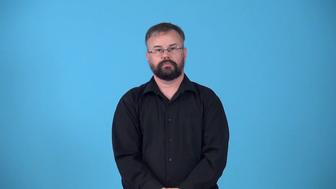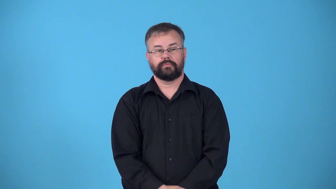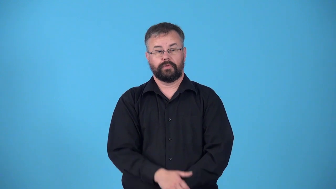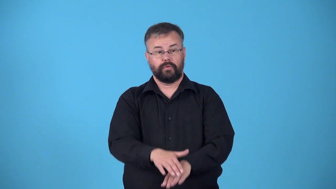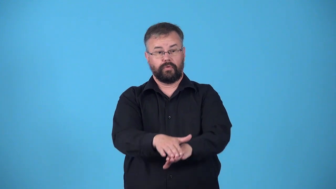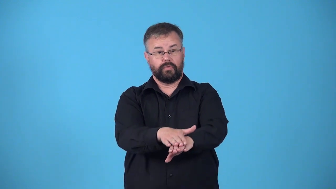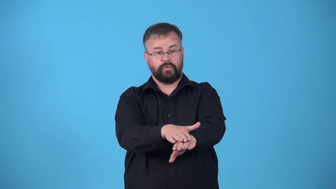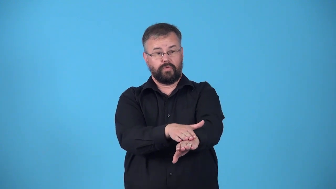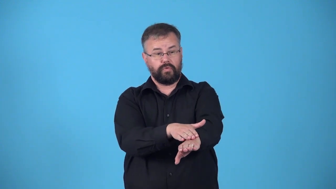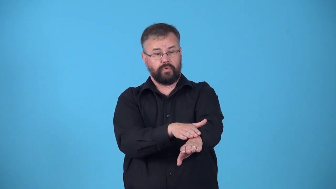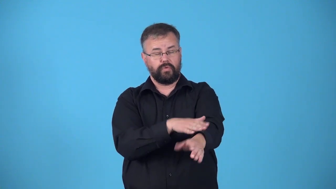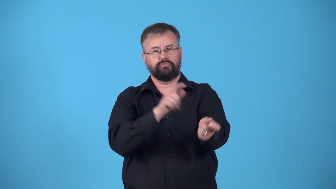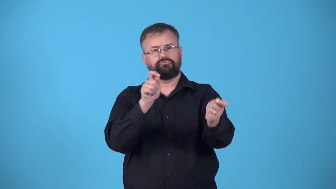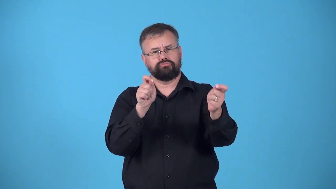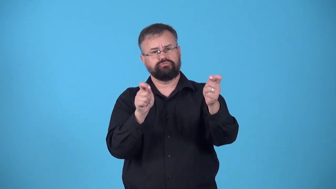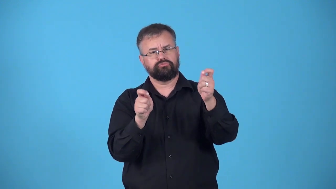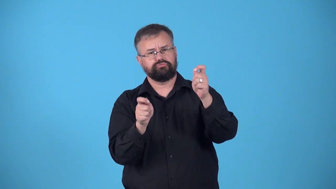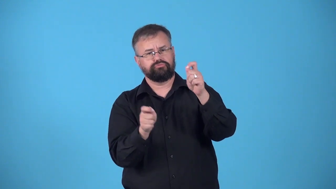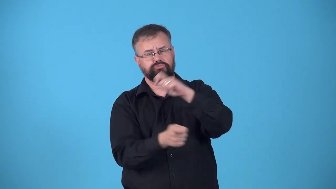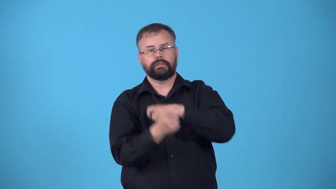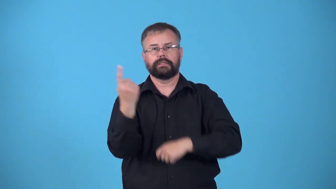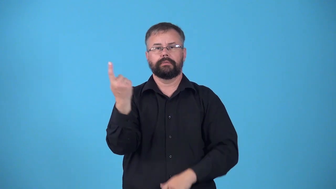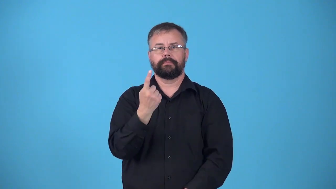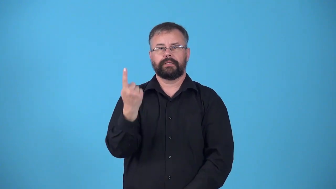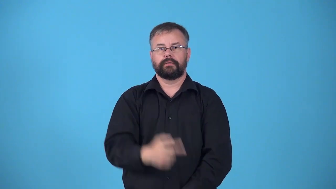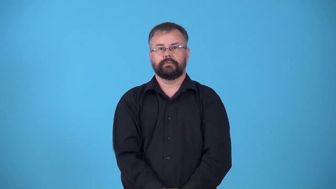move towards